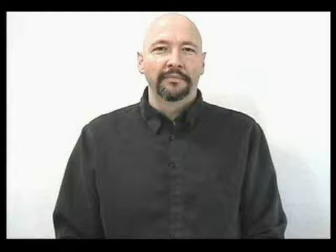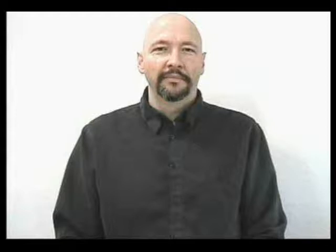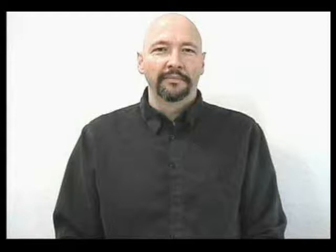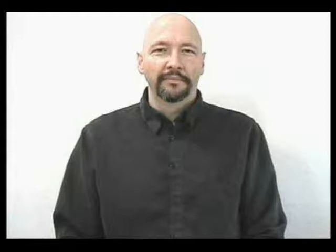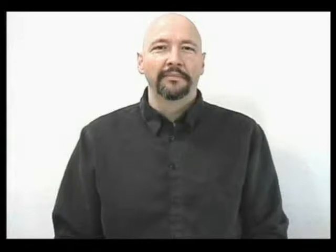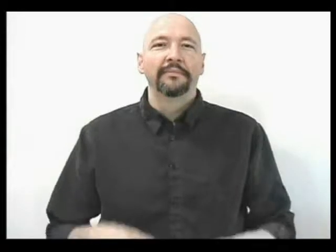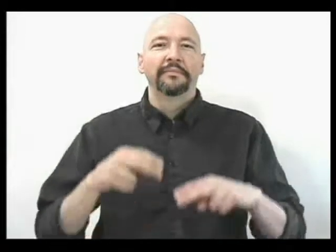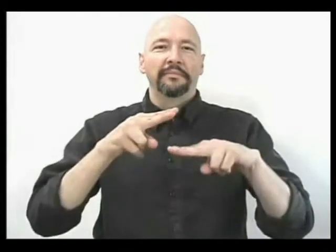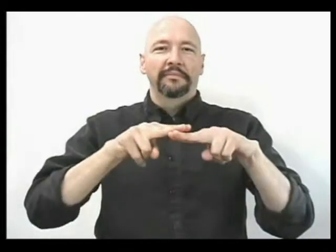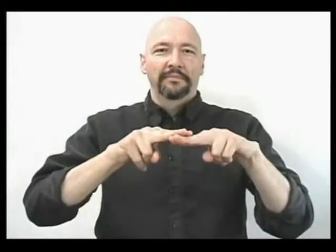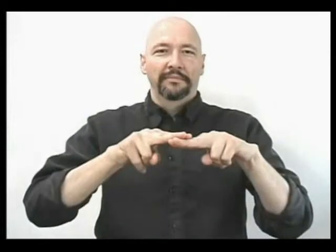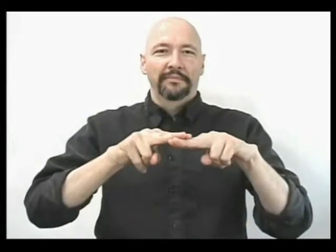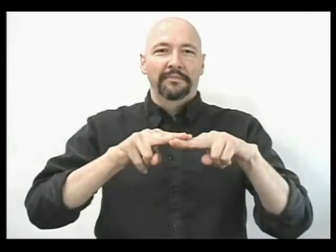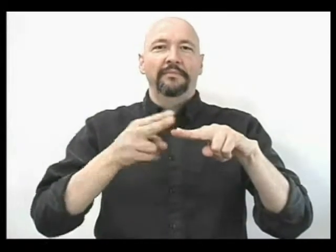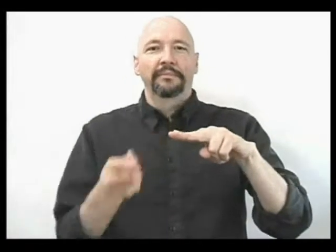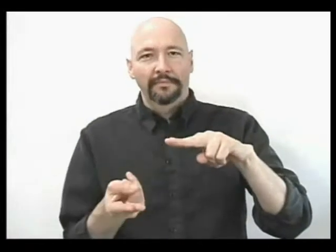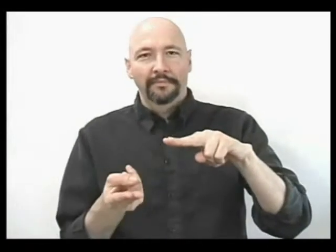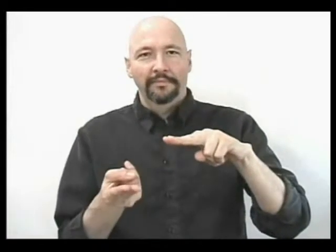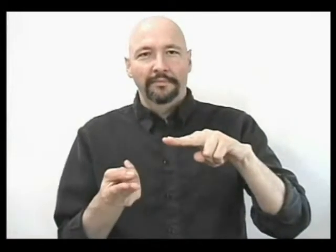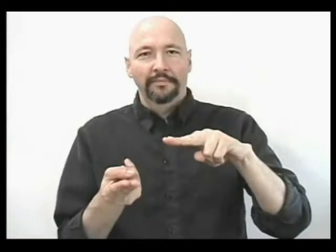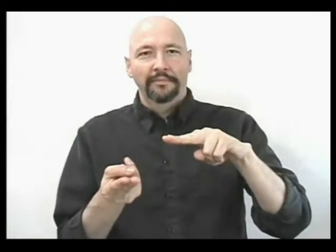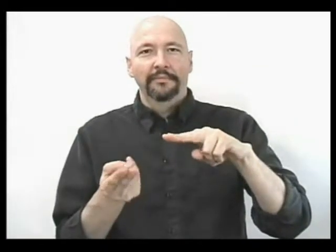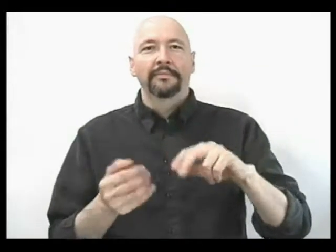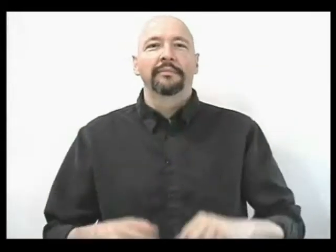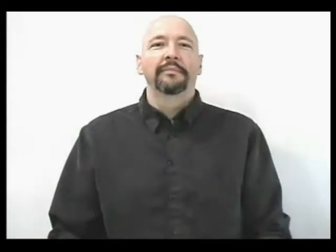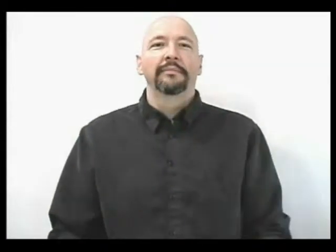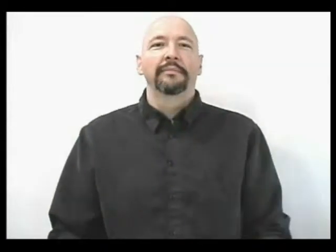DECREASE